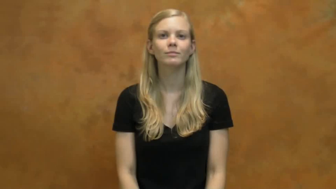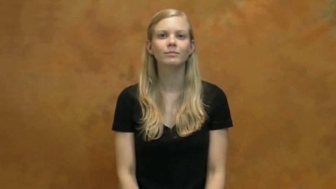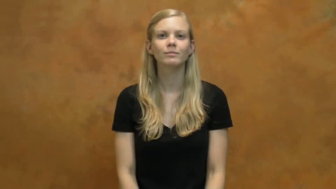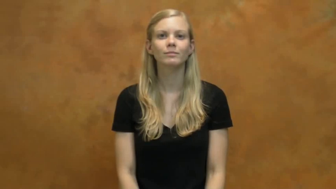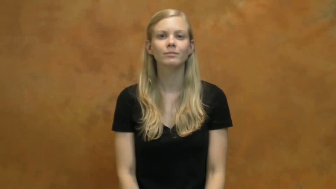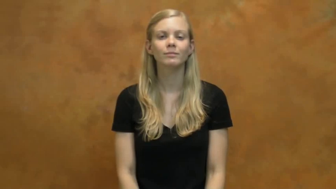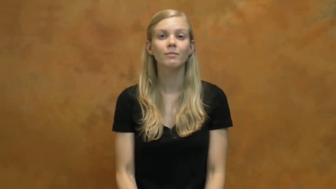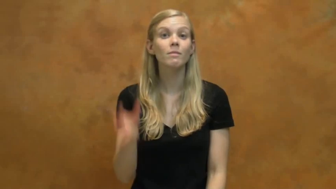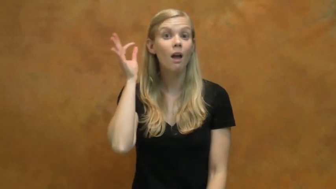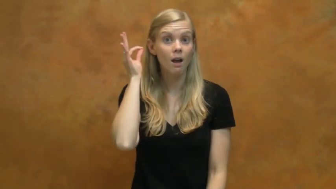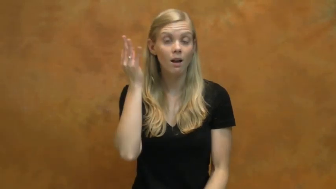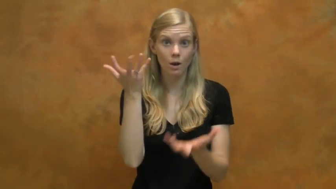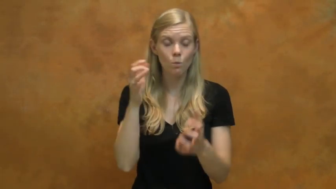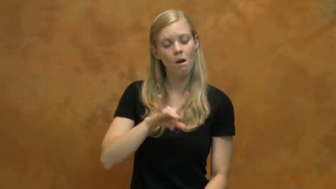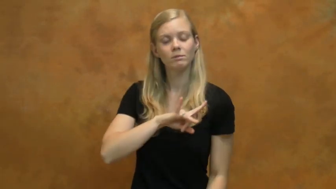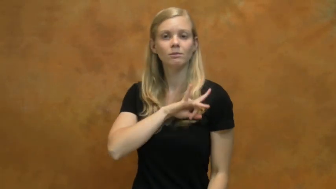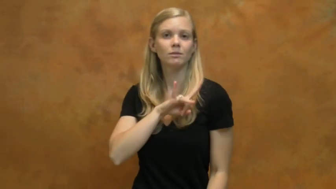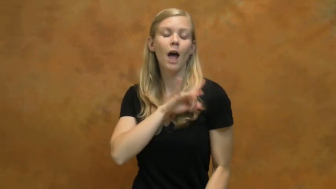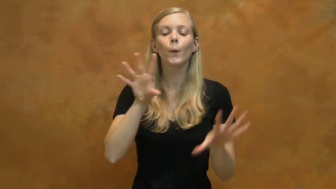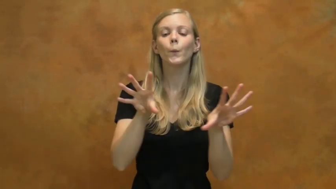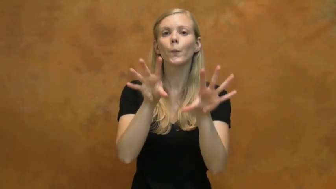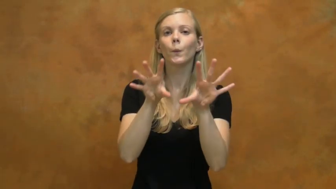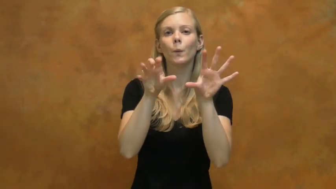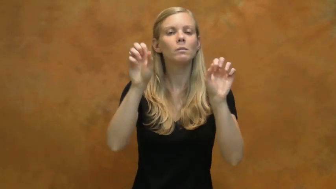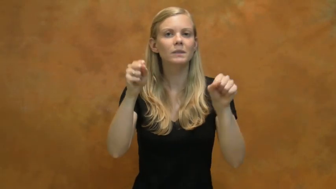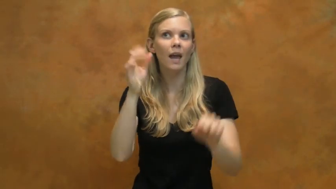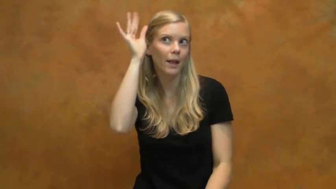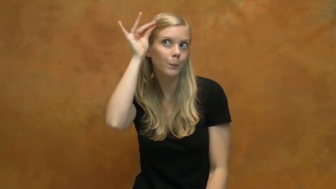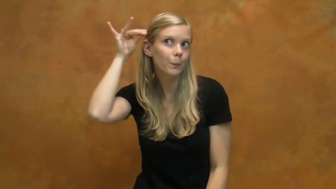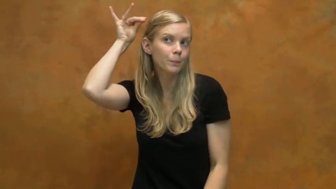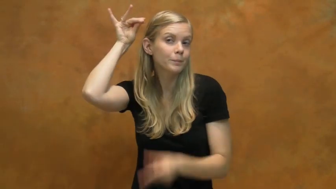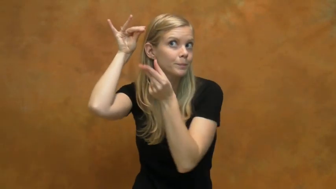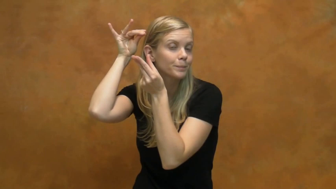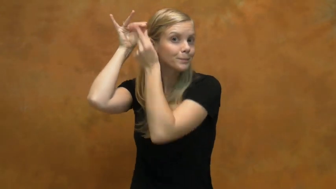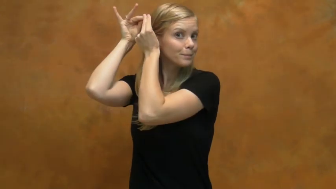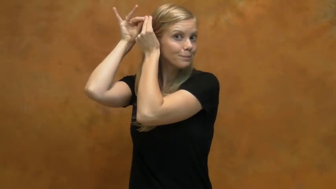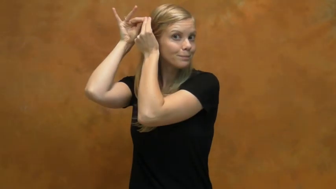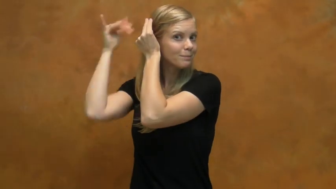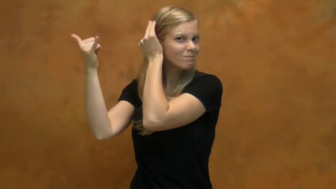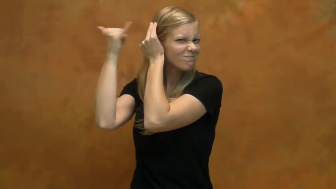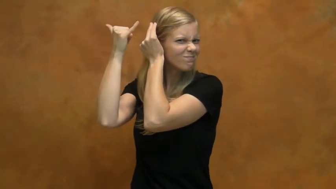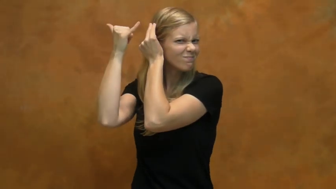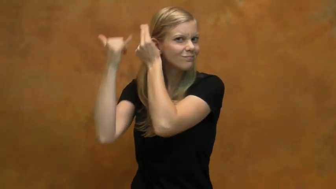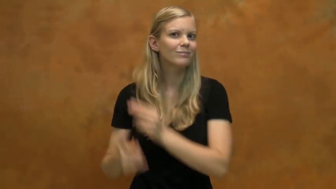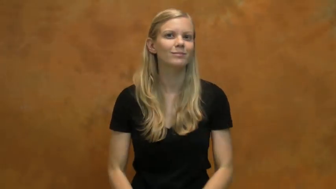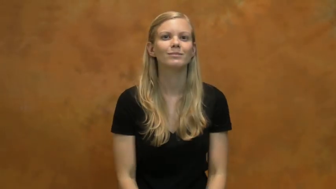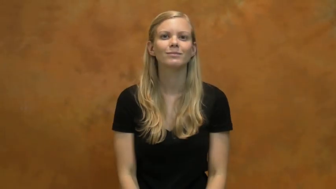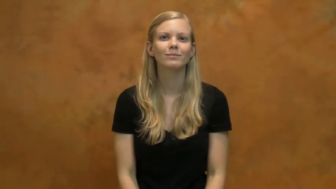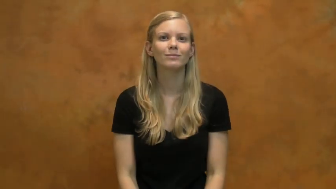hair clip